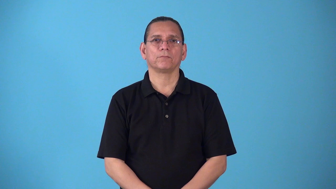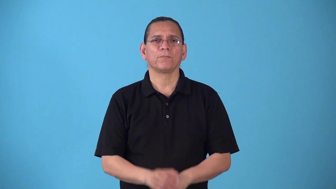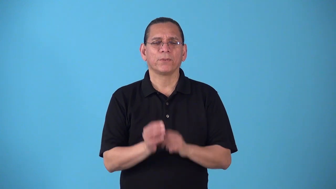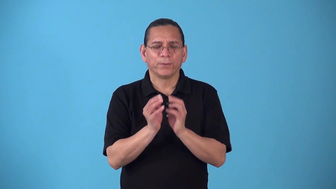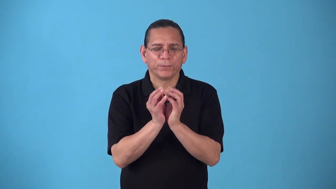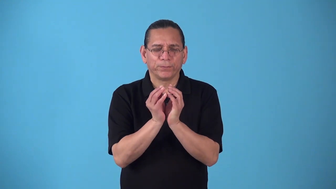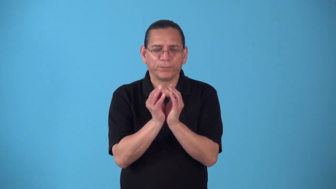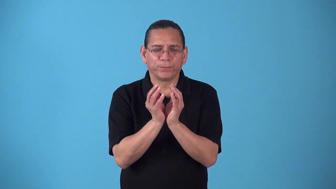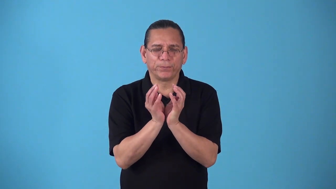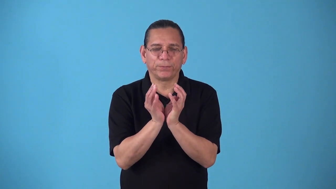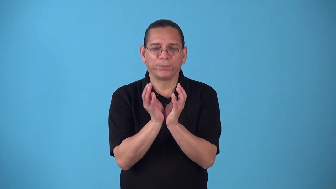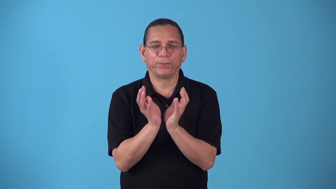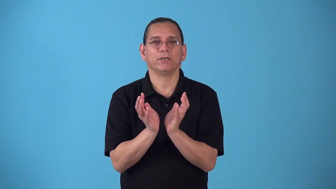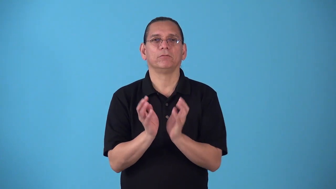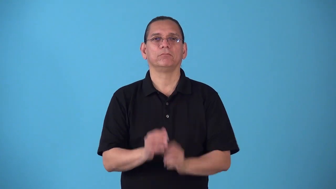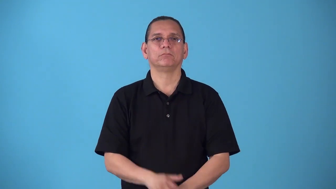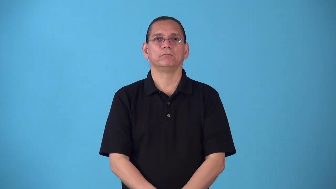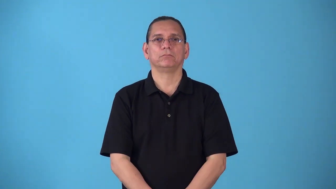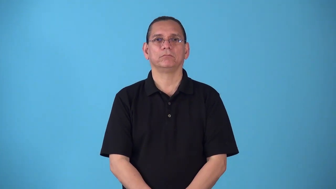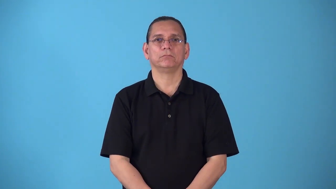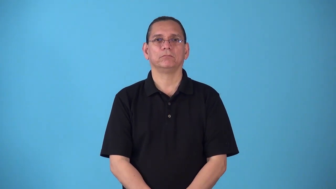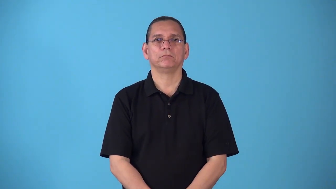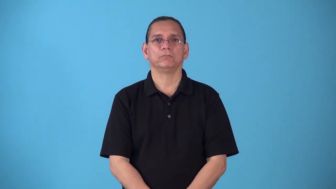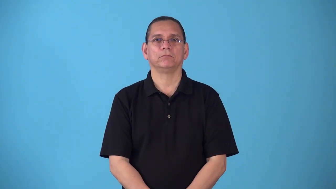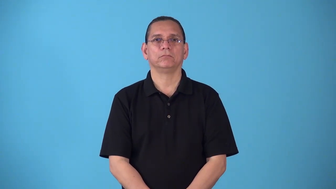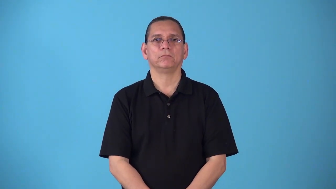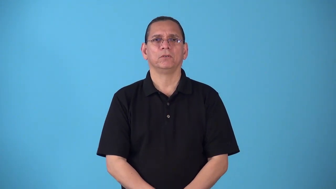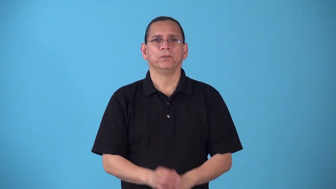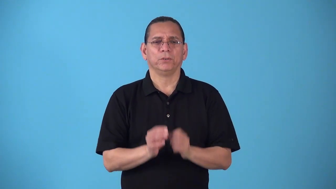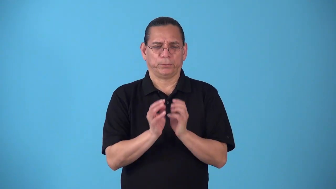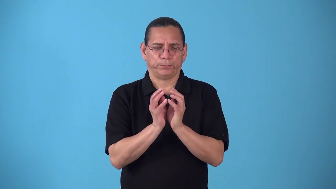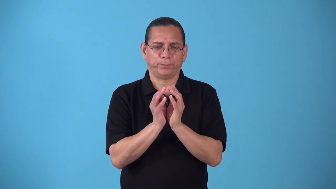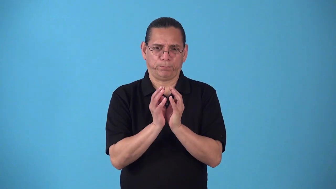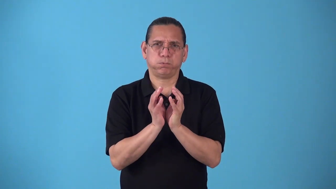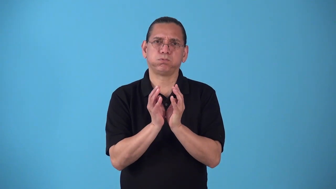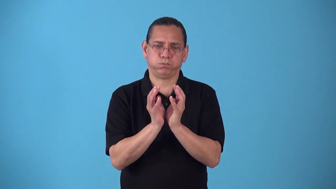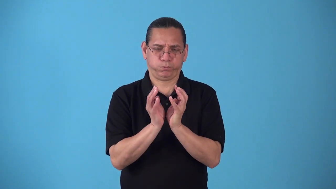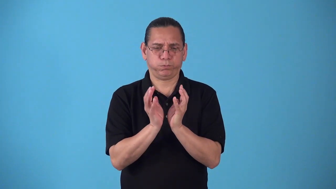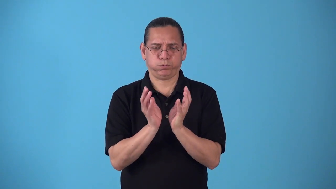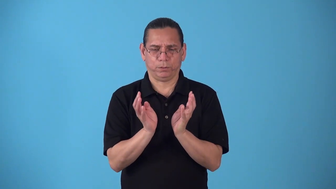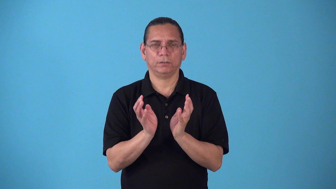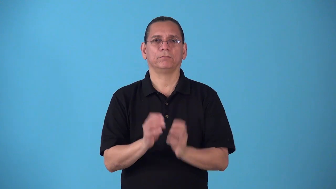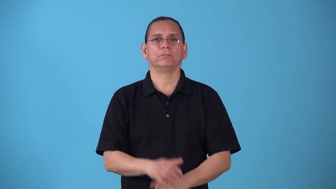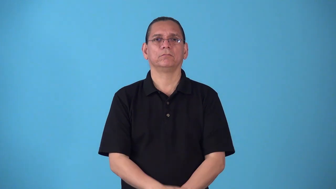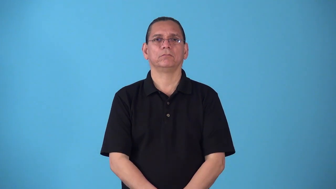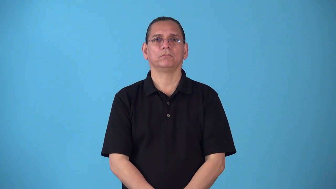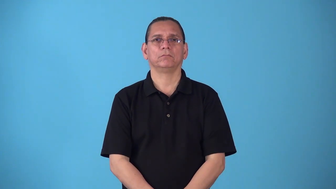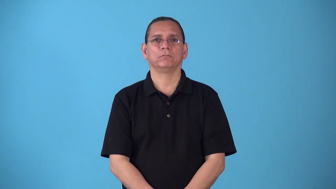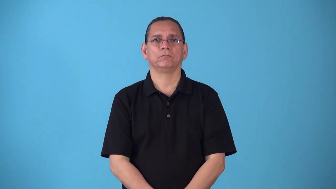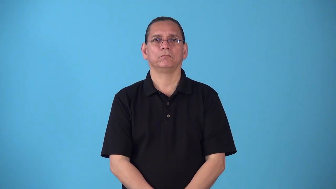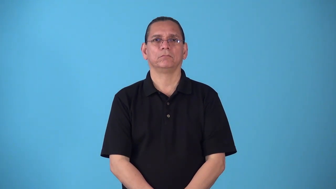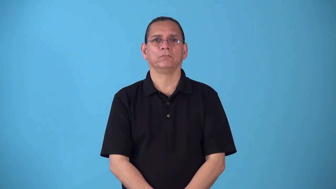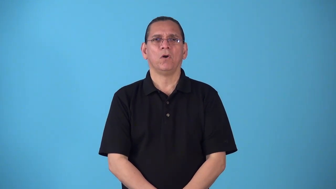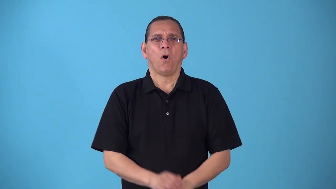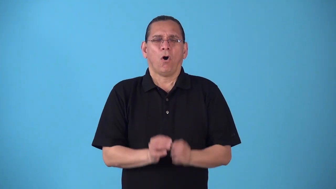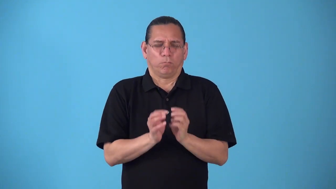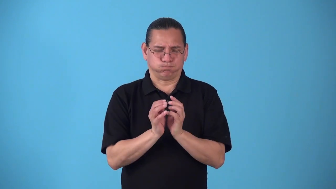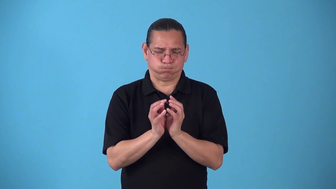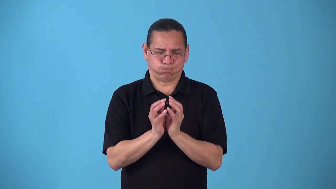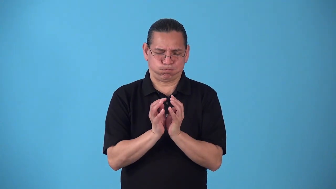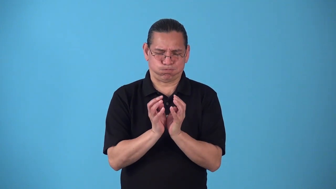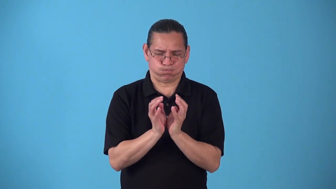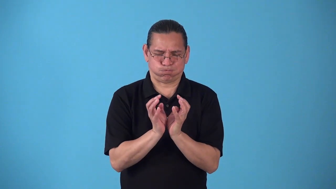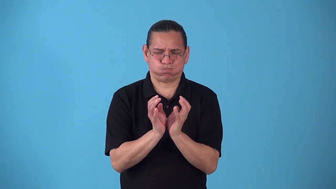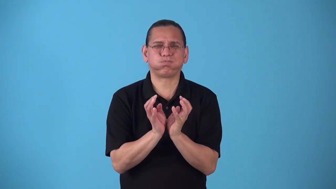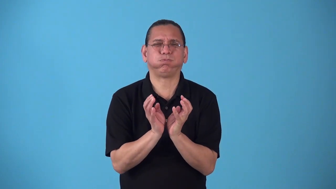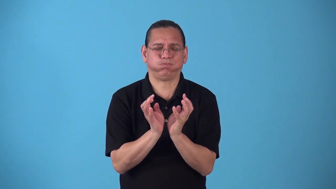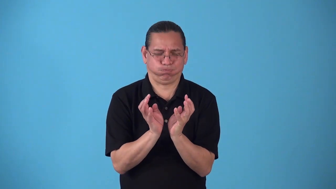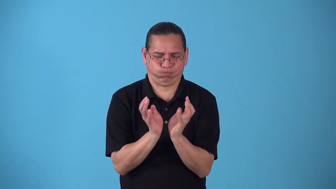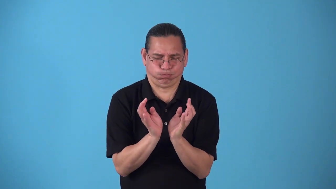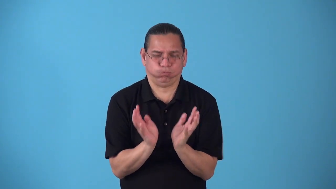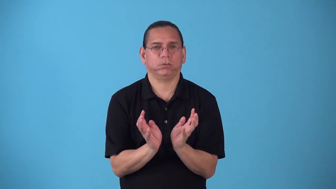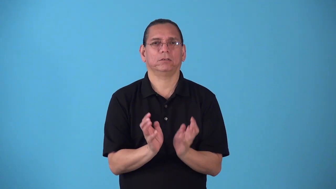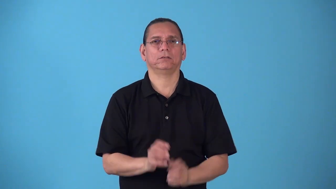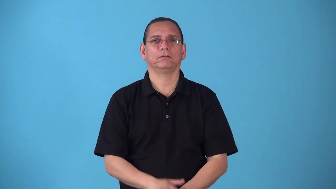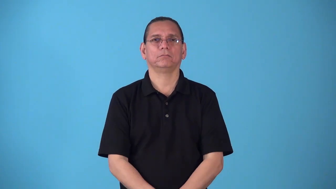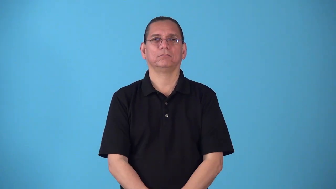full,fuller,fullest